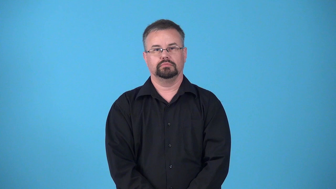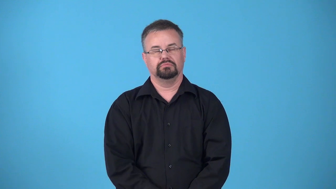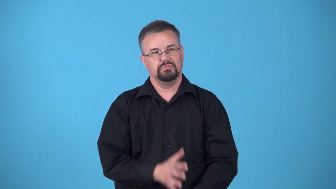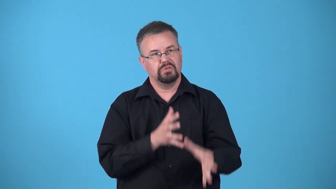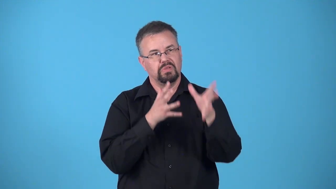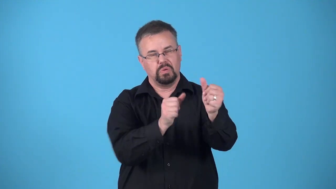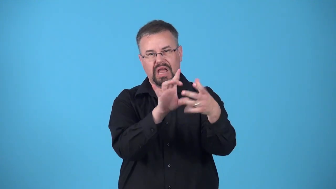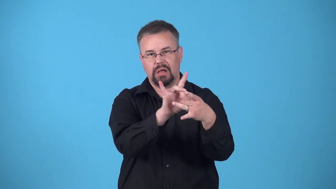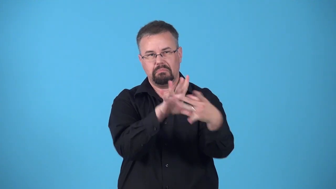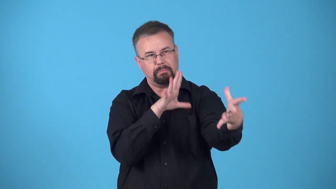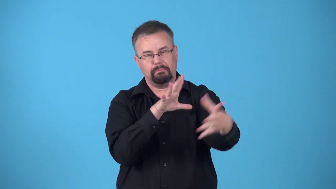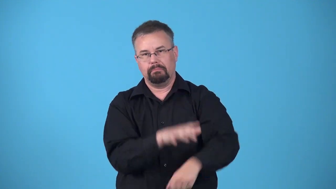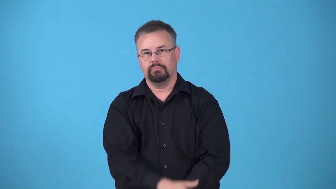kick him her to the curb